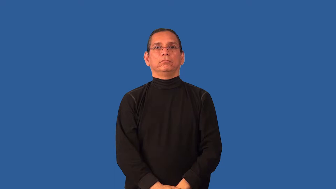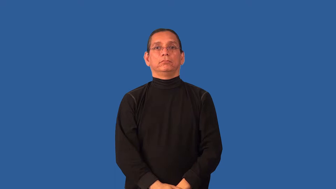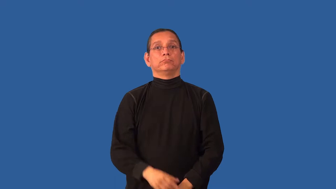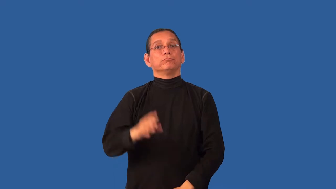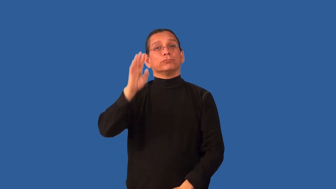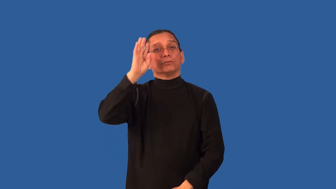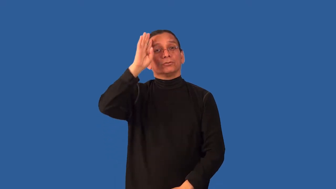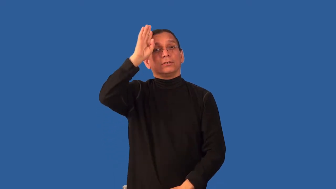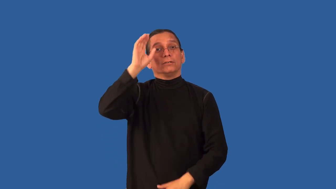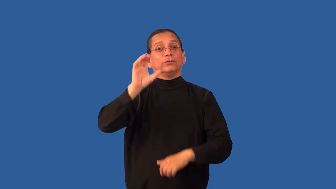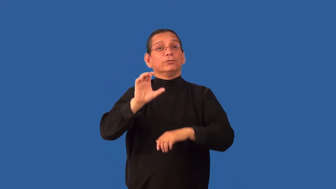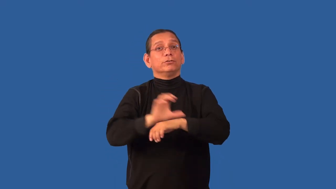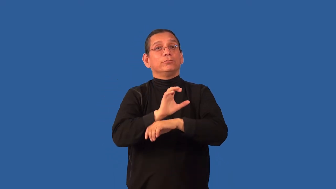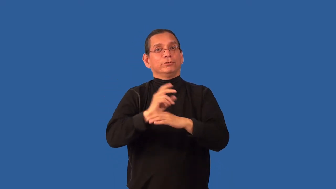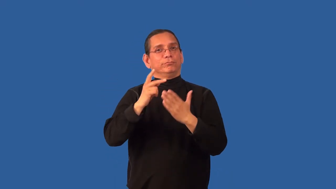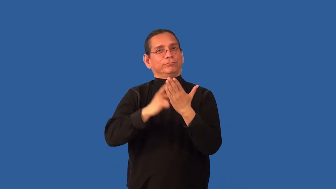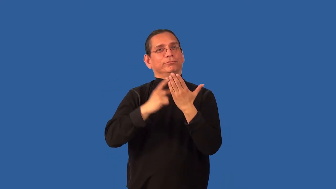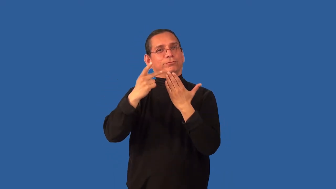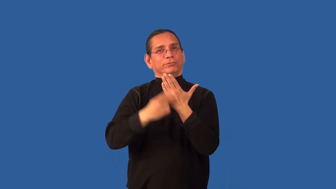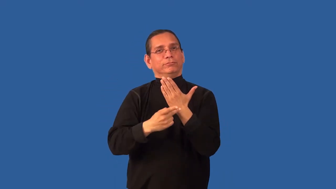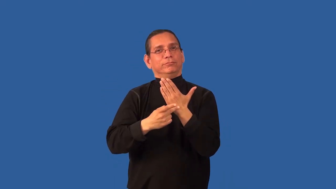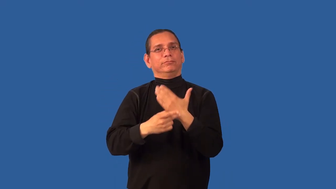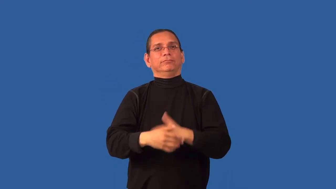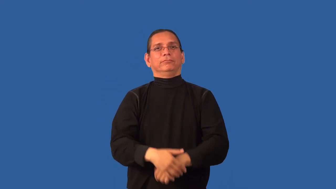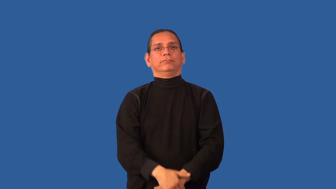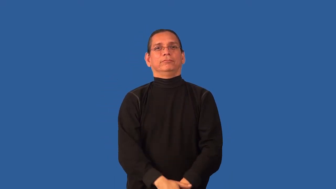code-computer